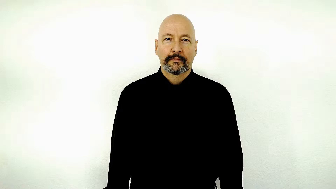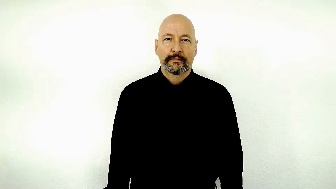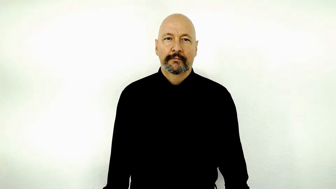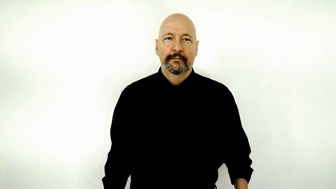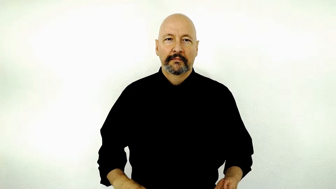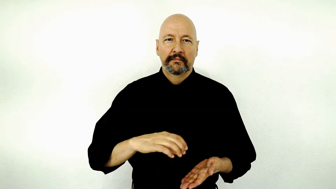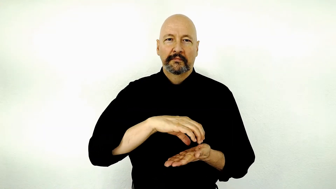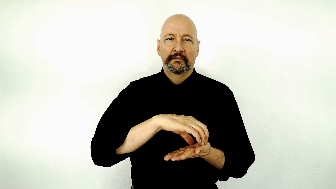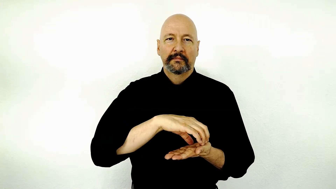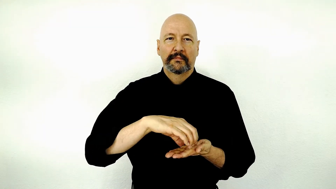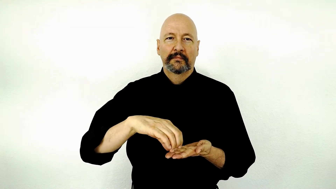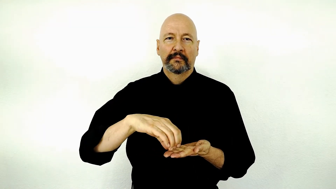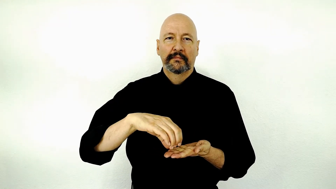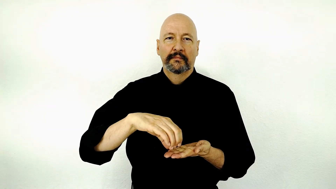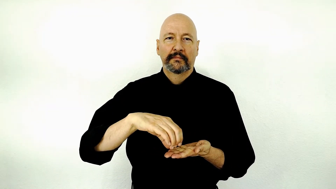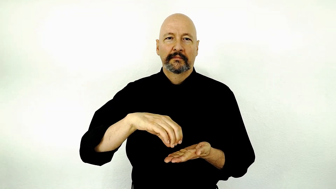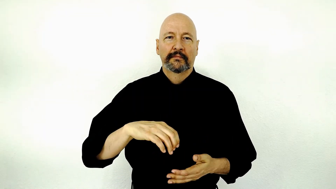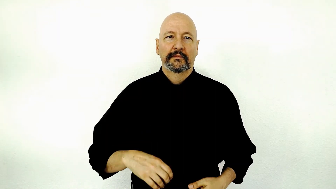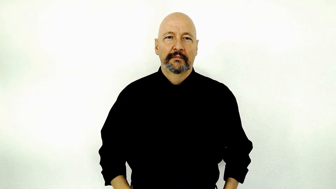CHEQUE / CHECK / cake-[version]